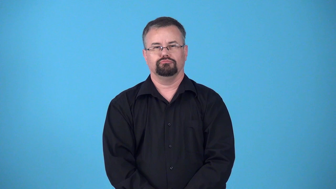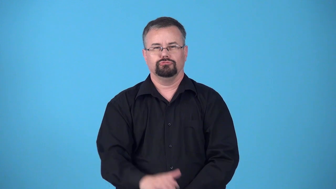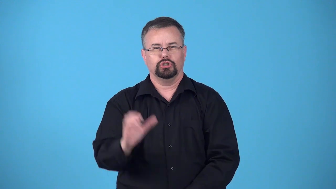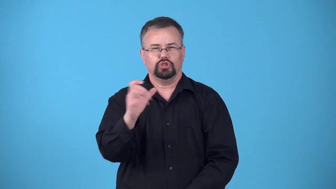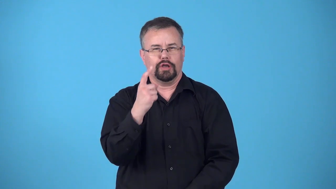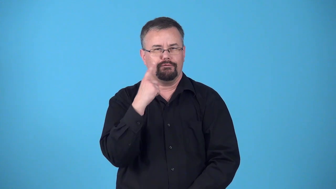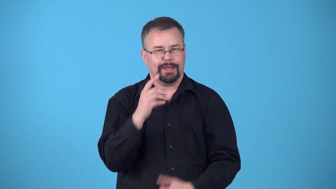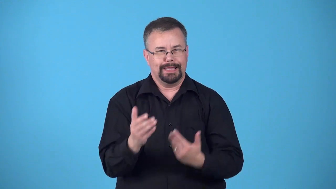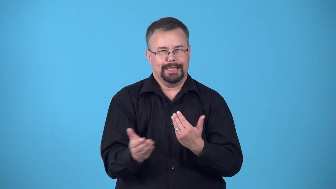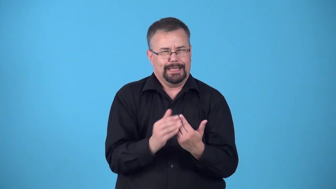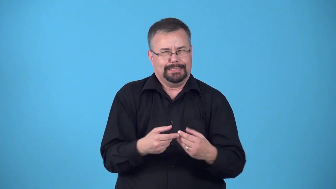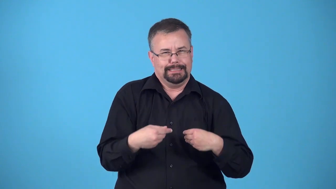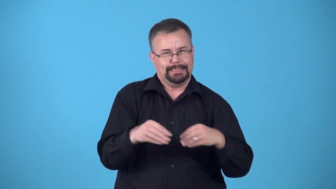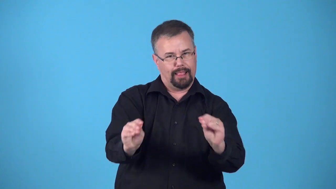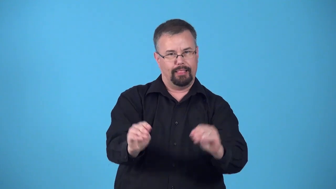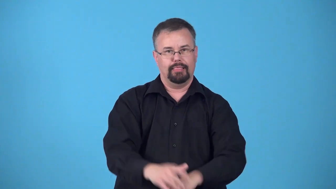pick the low hanging fruit